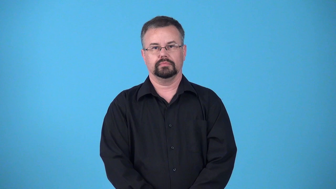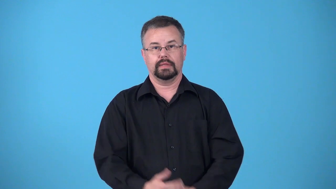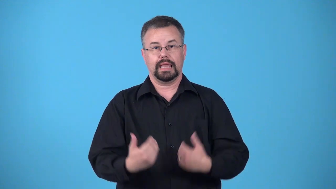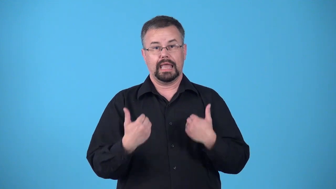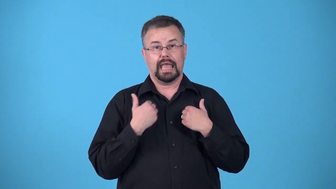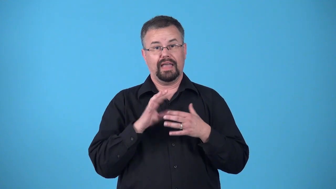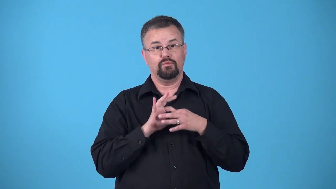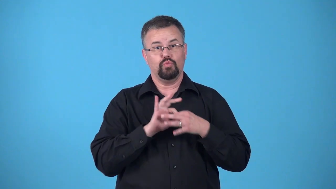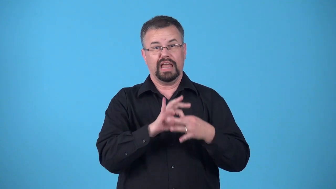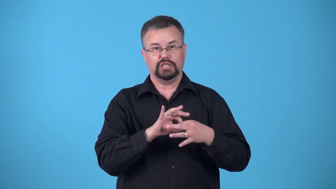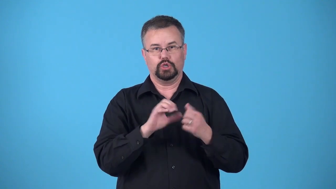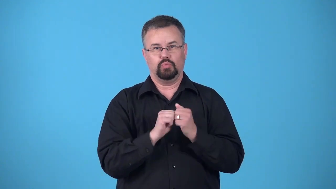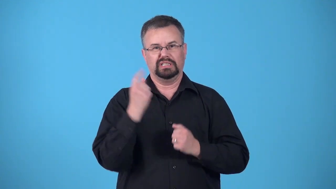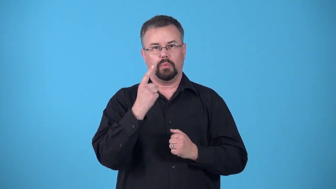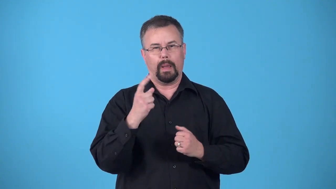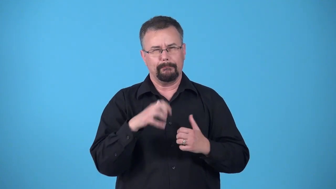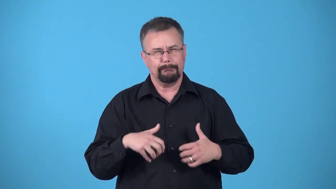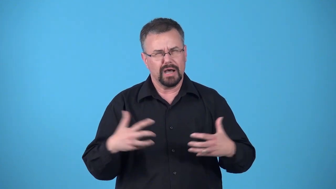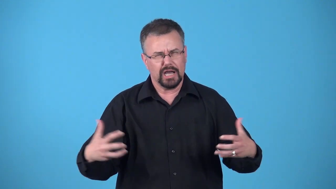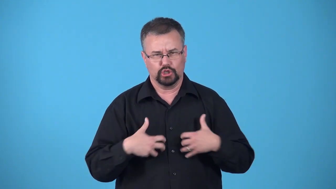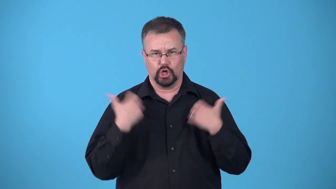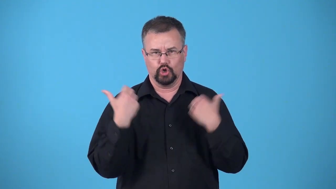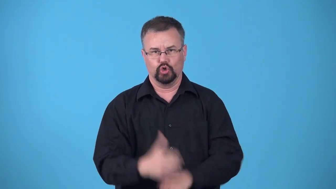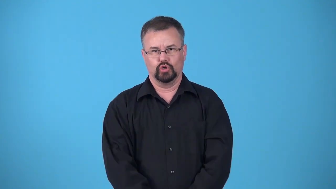rob the cradle